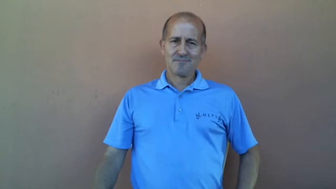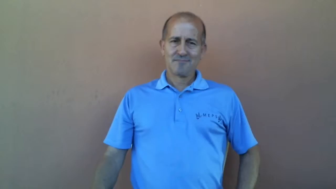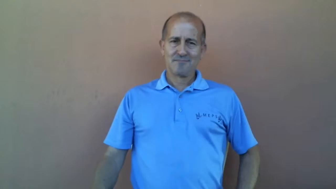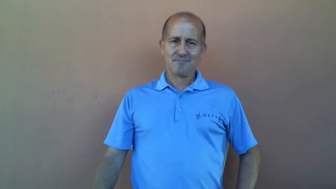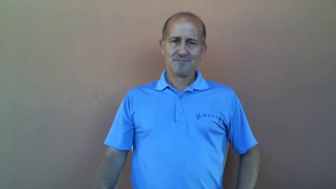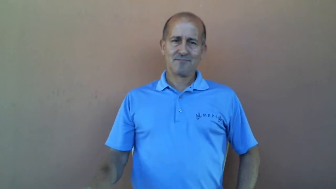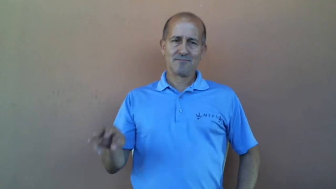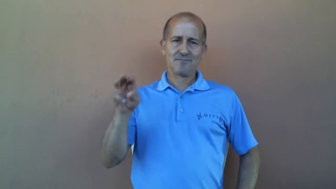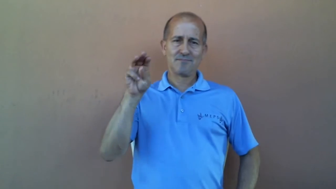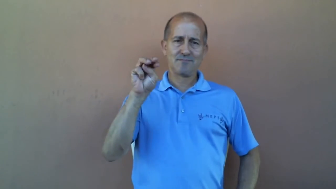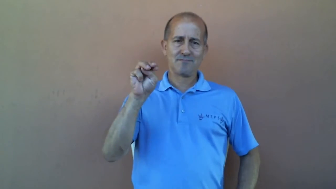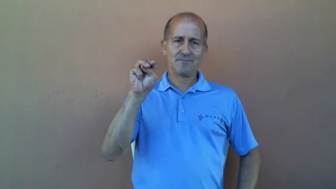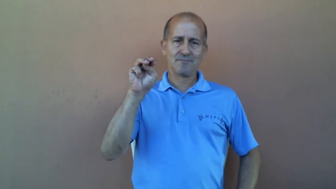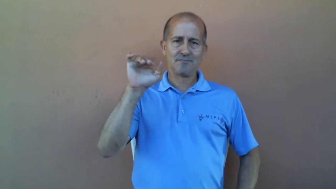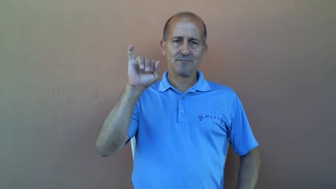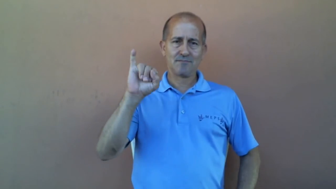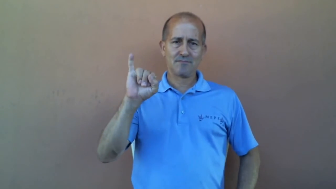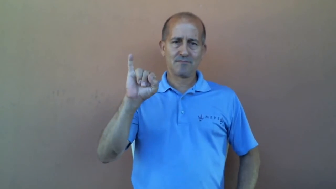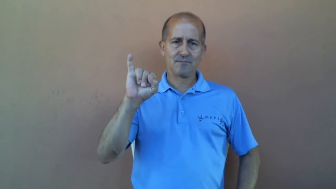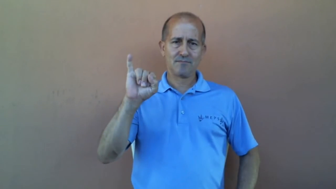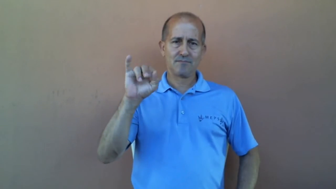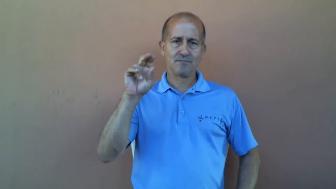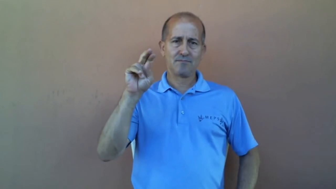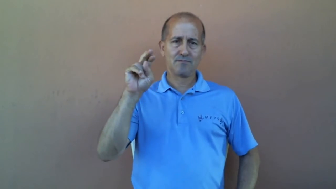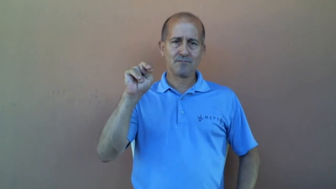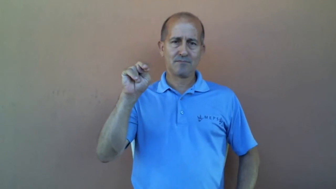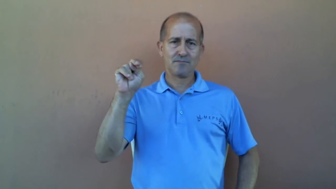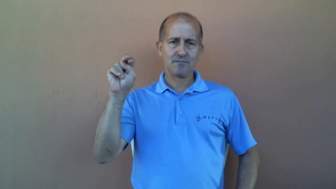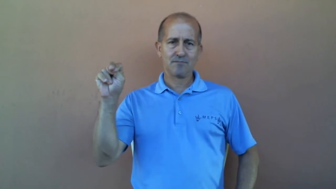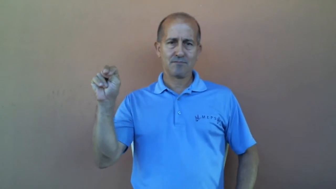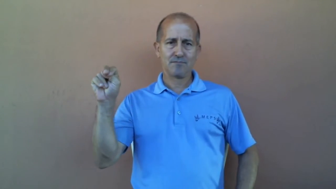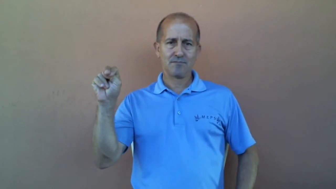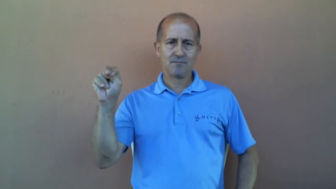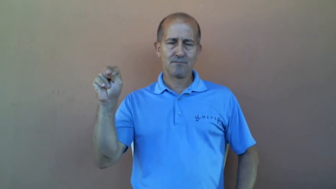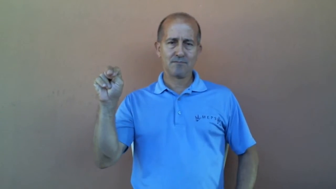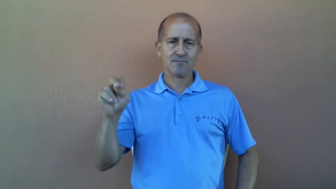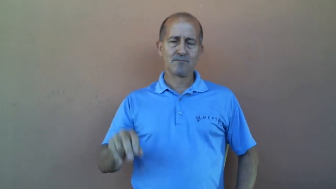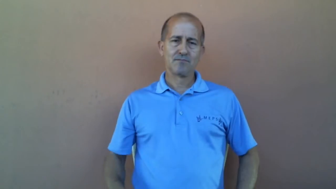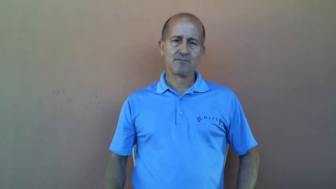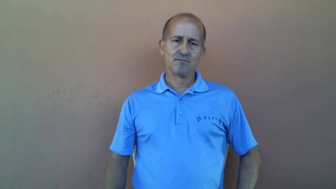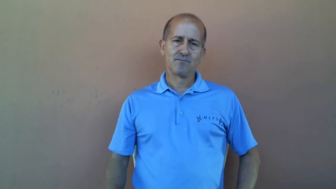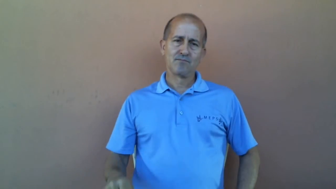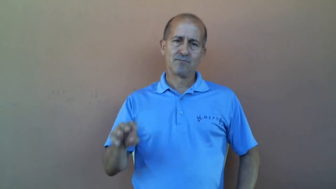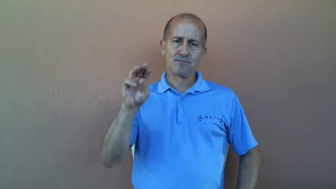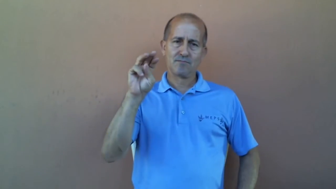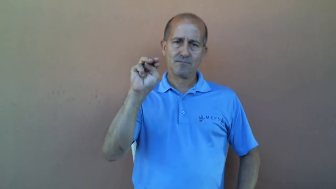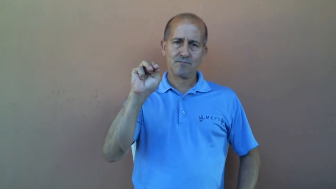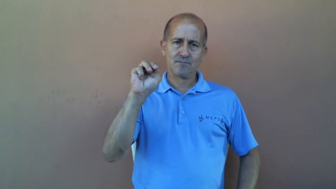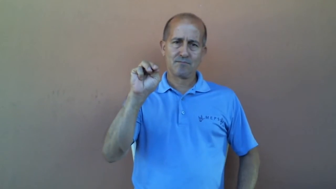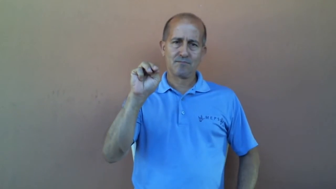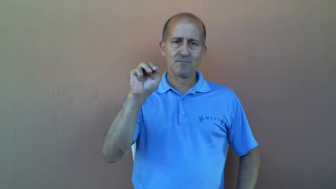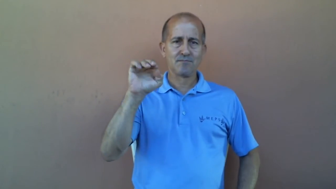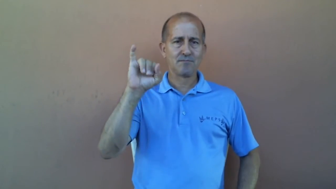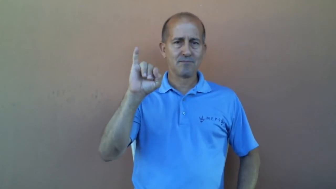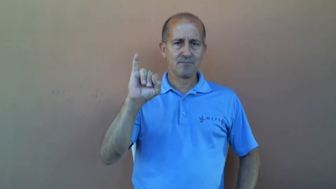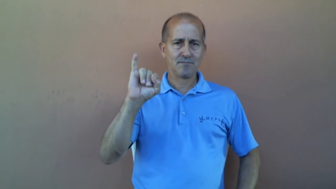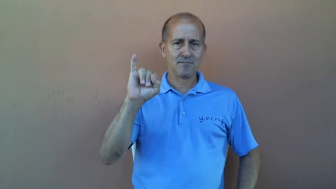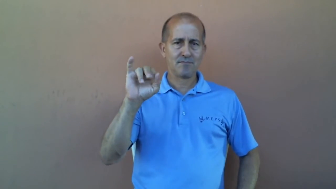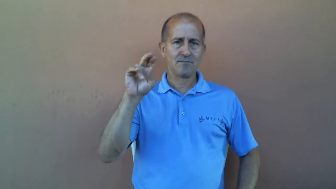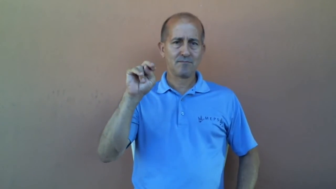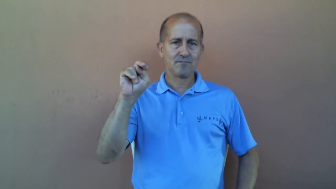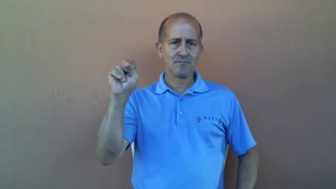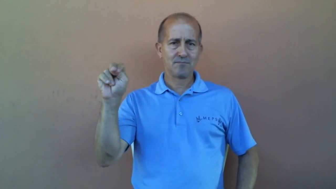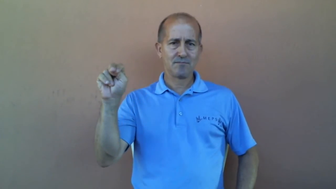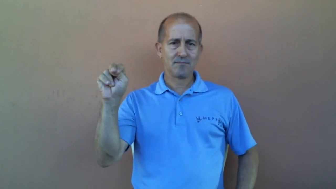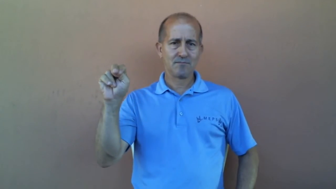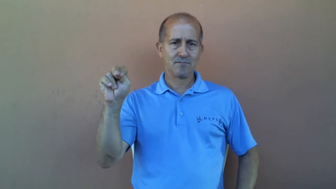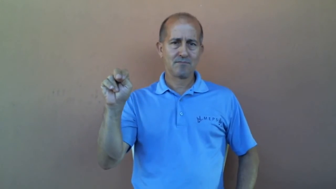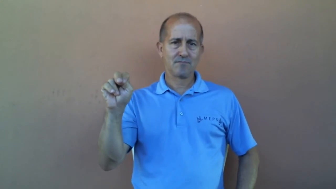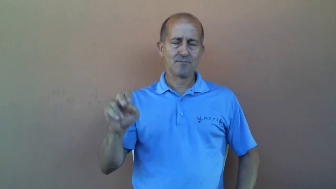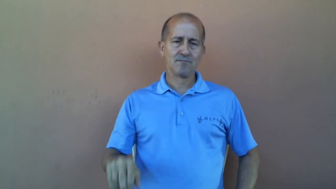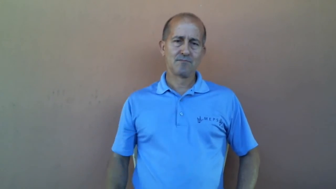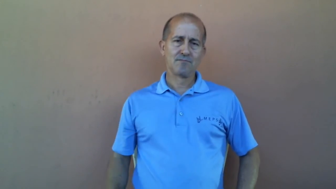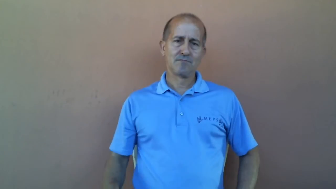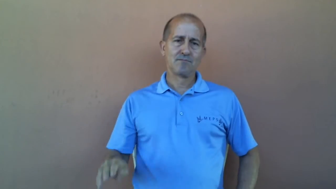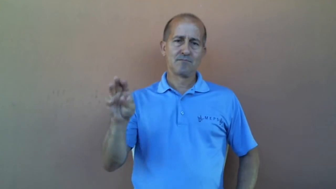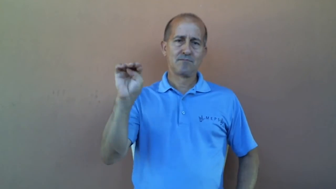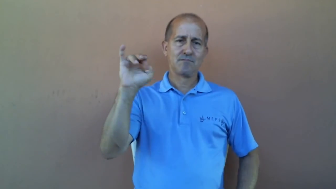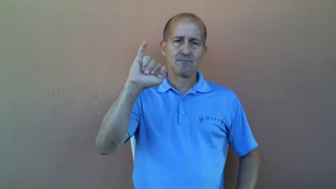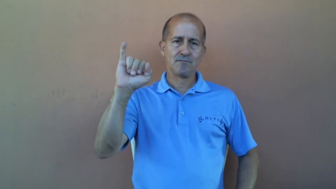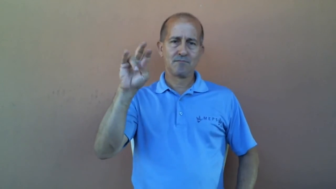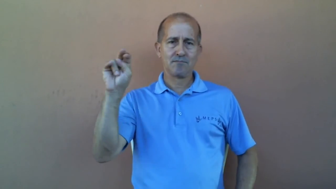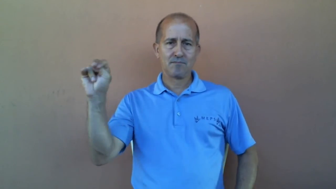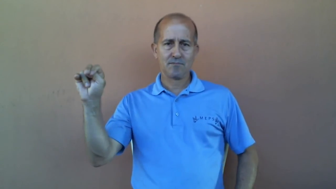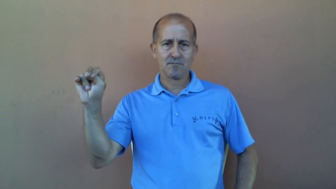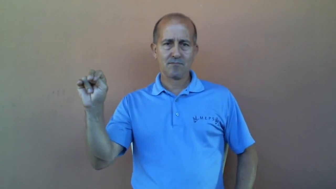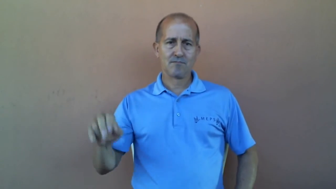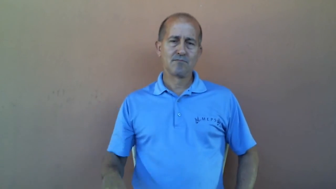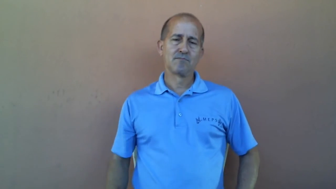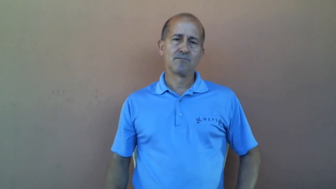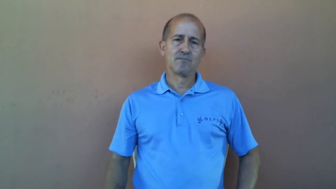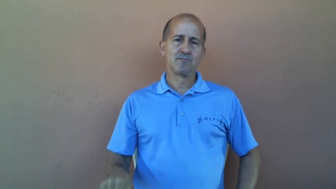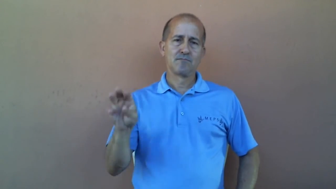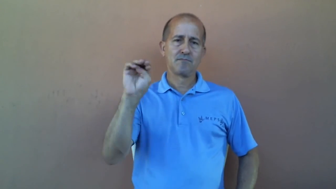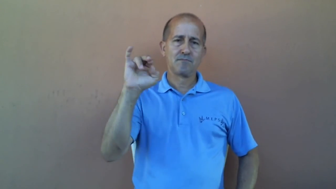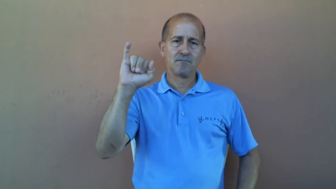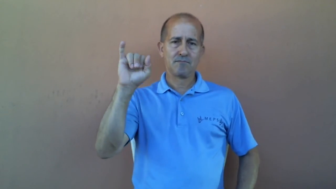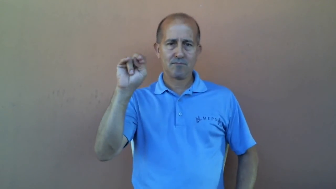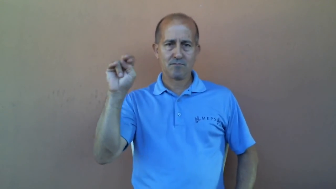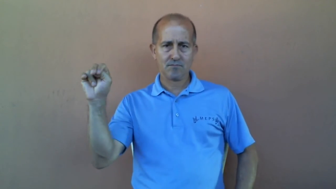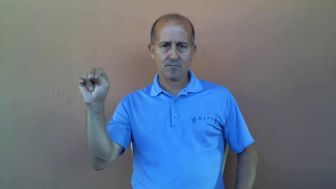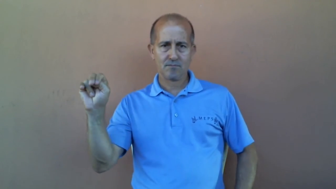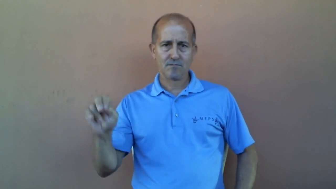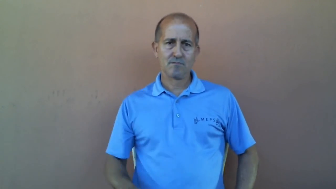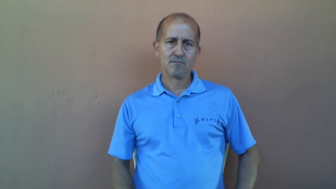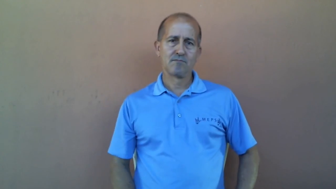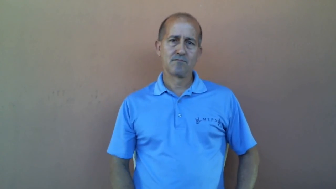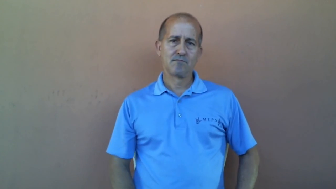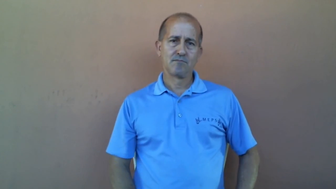Minnesota